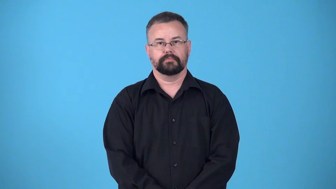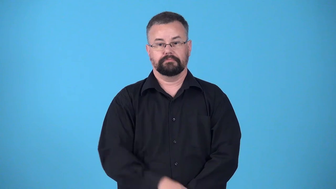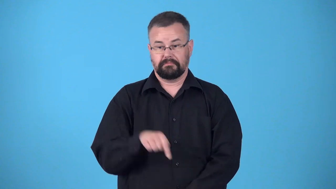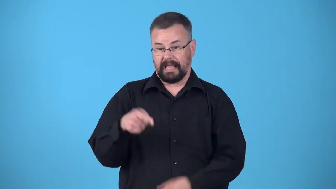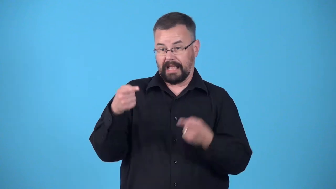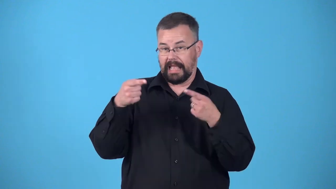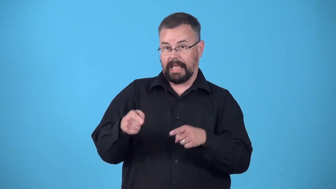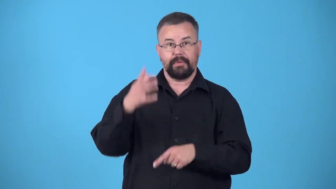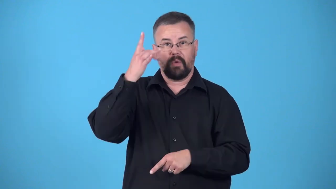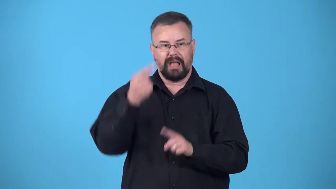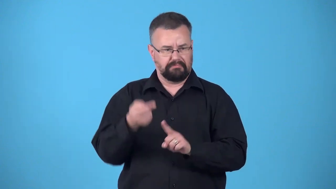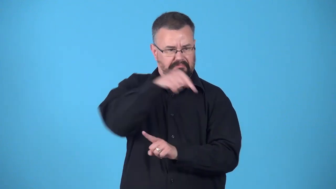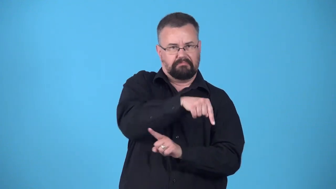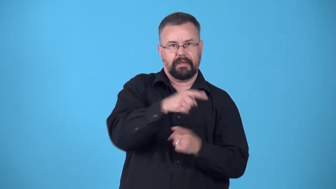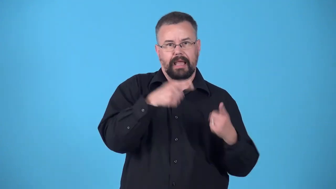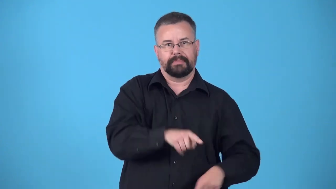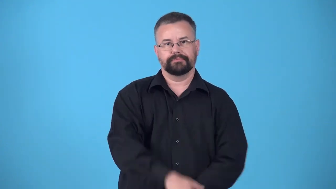as a result of